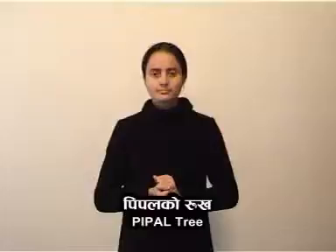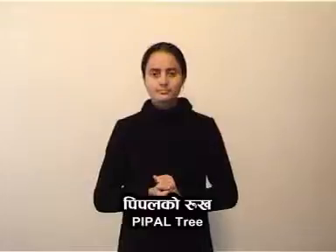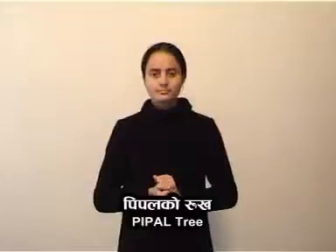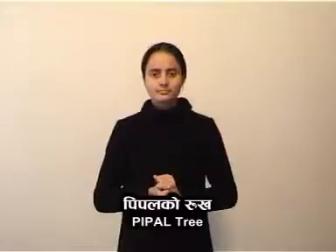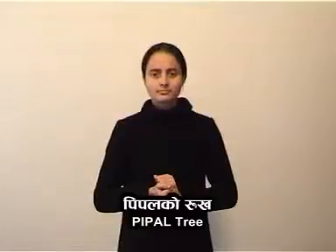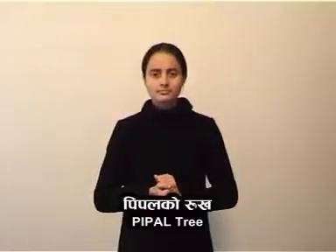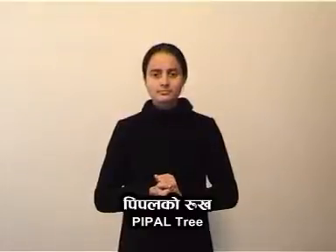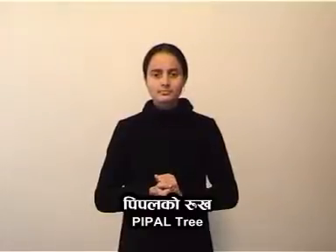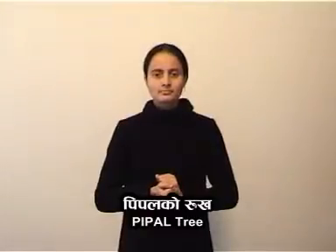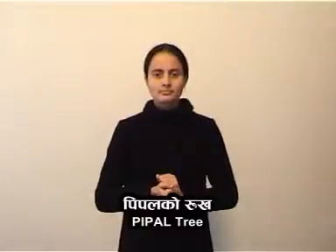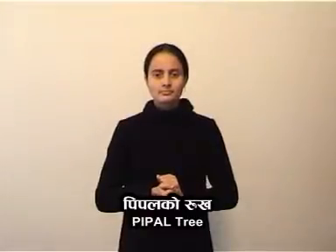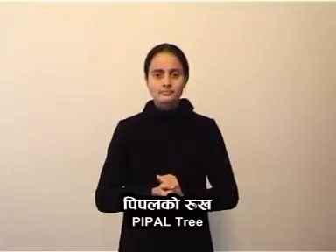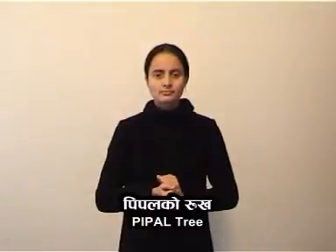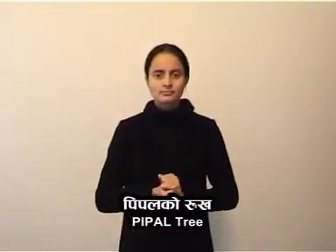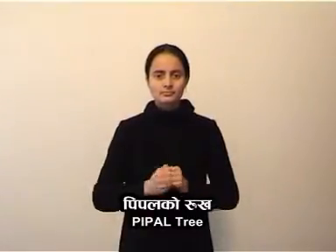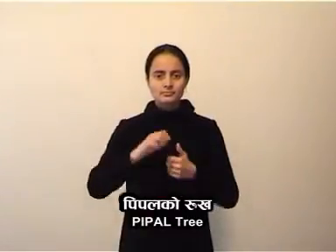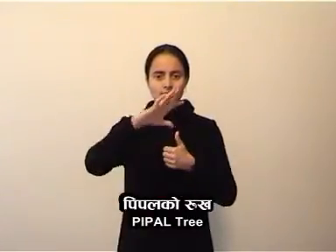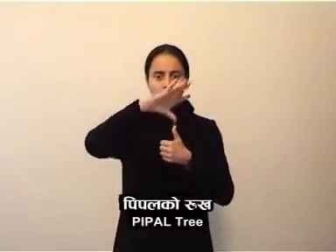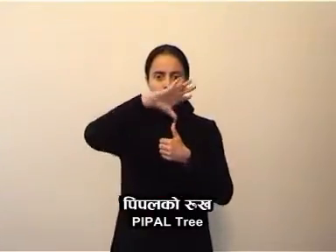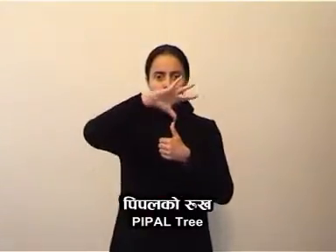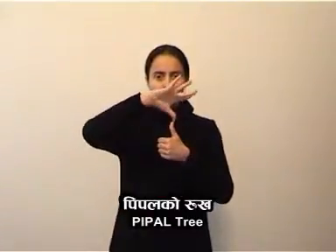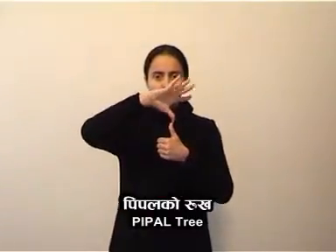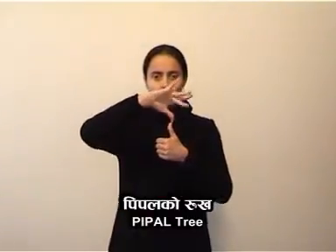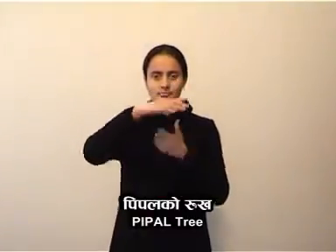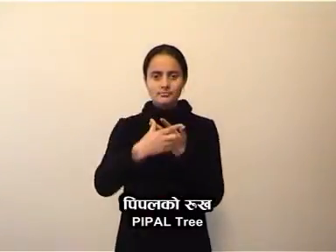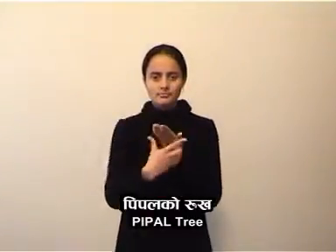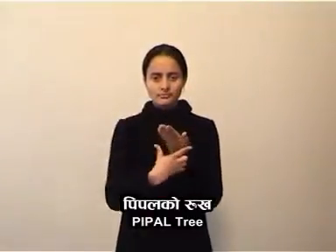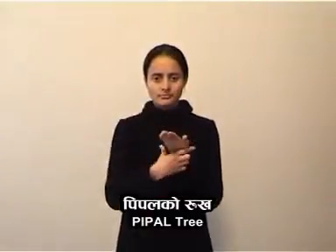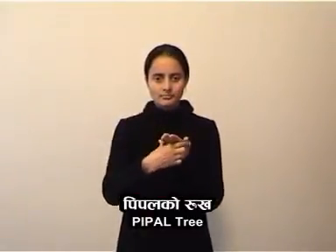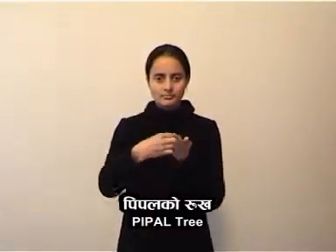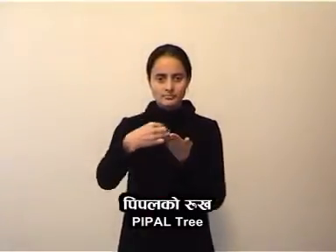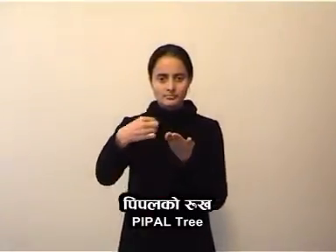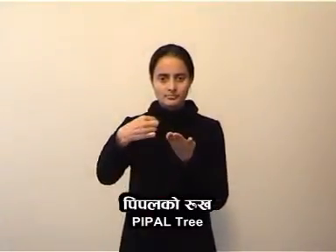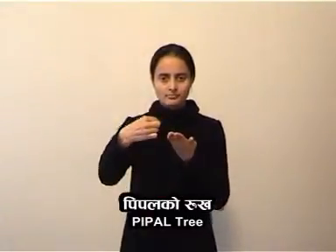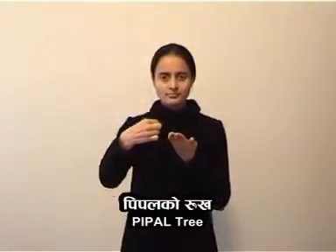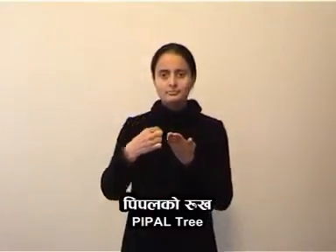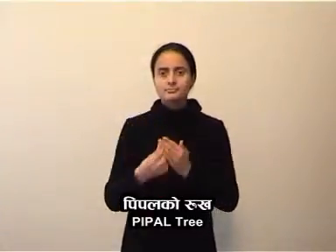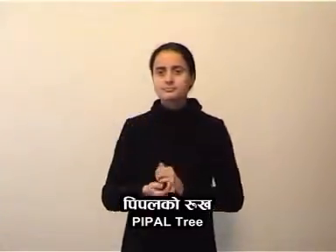pipaltree